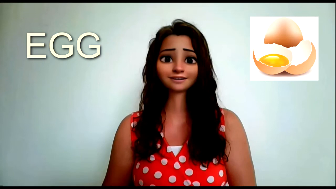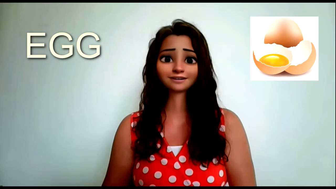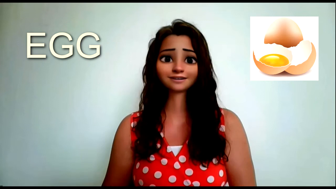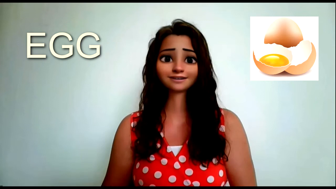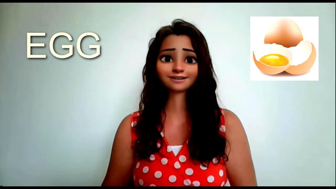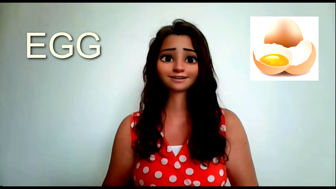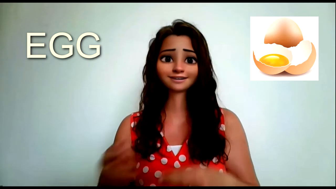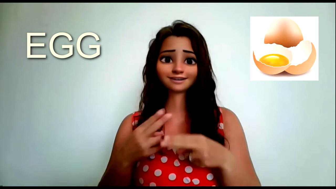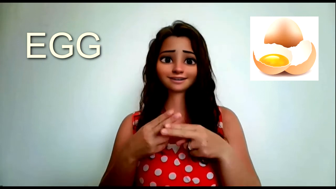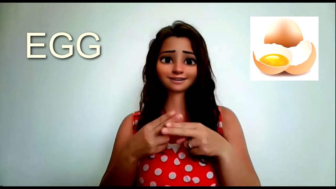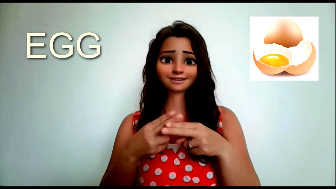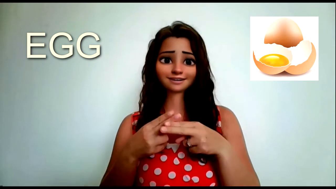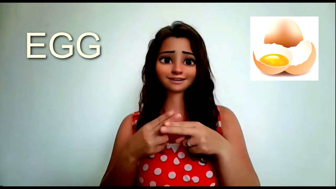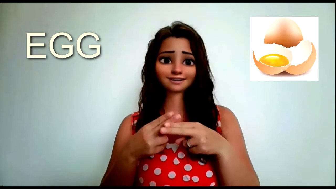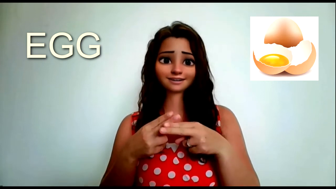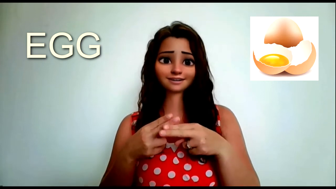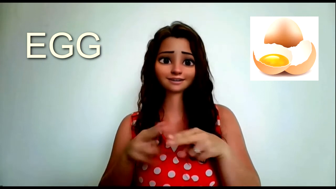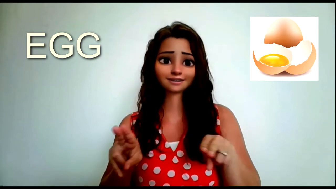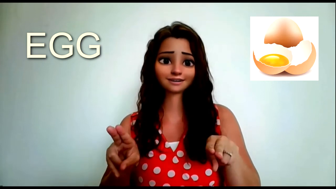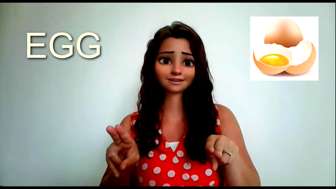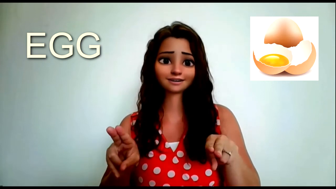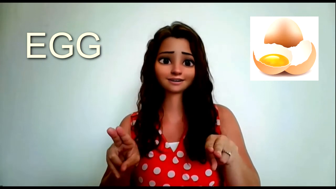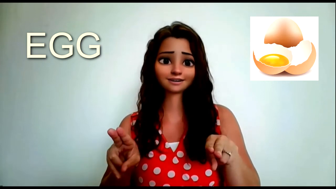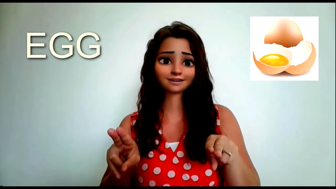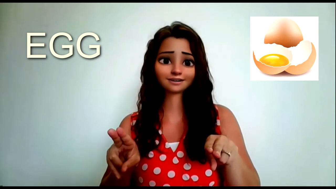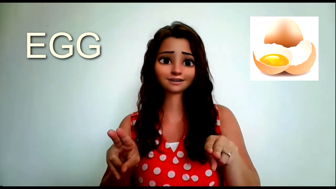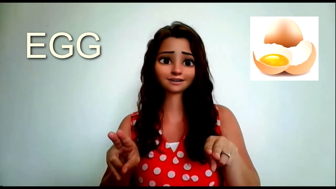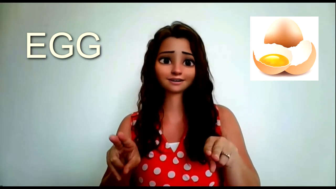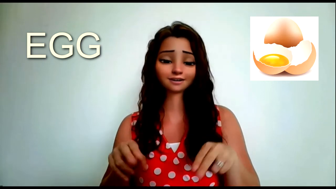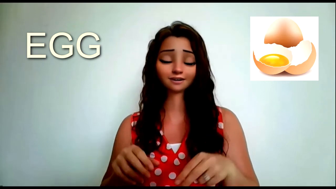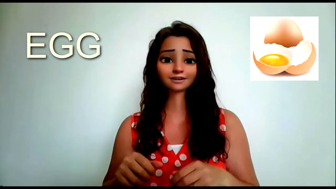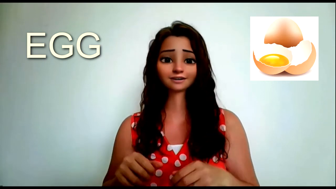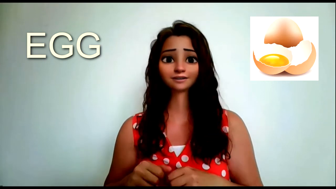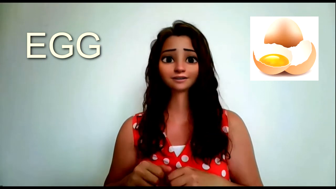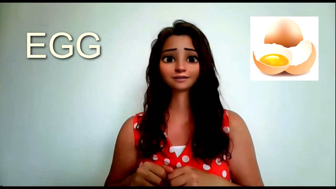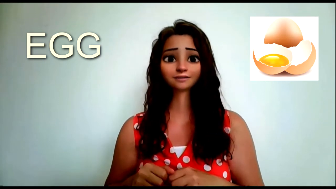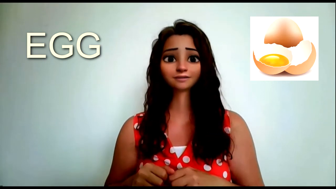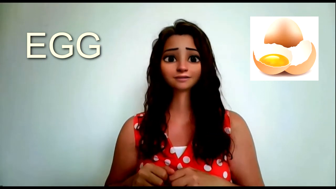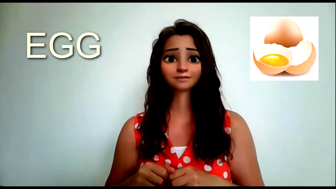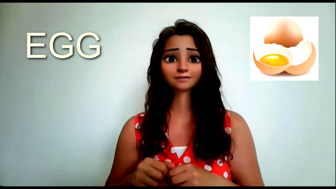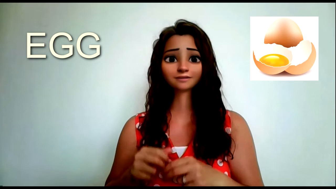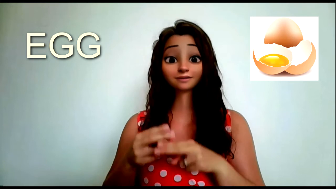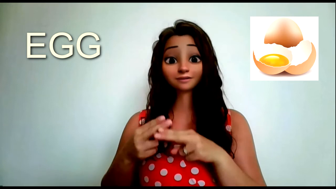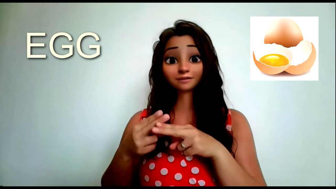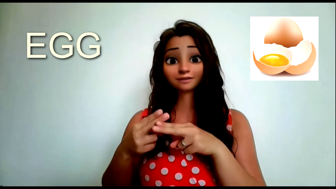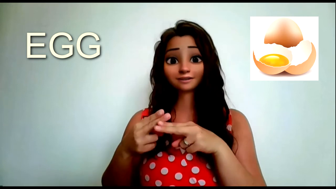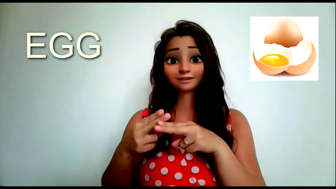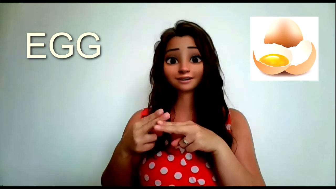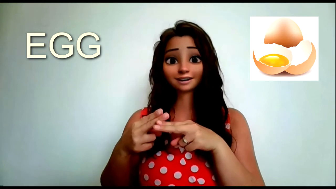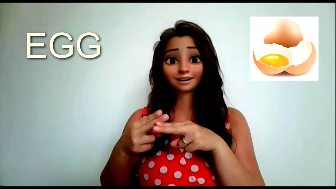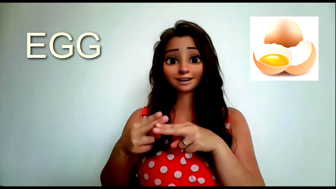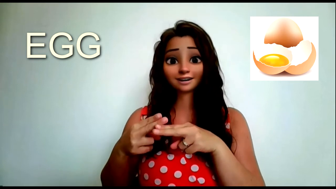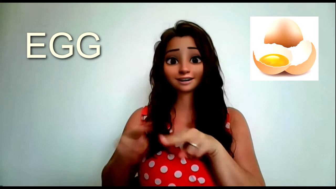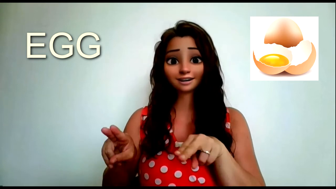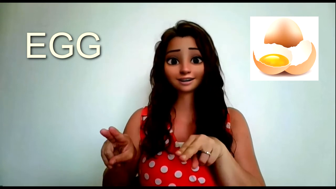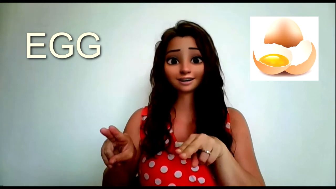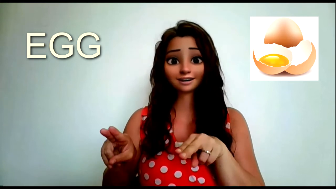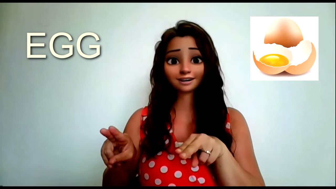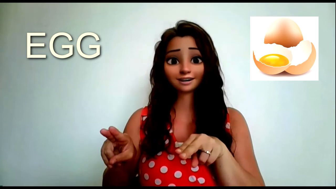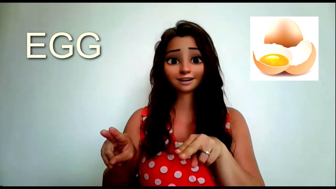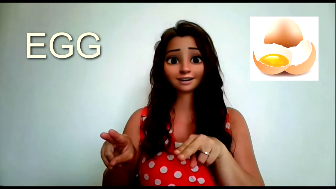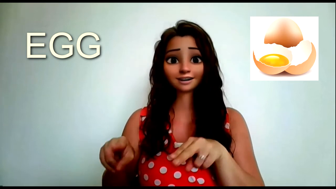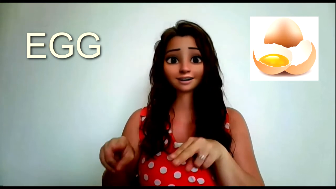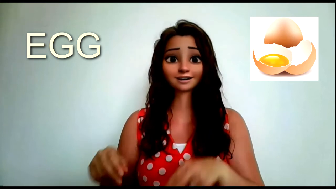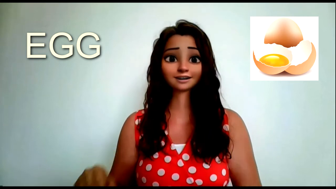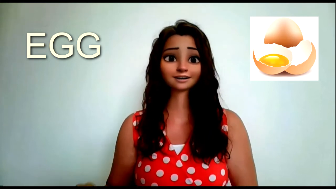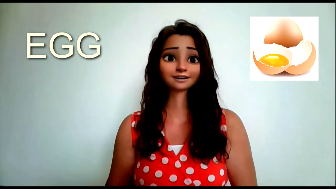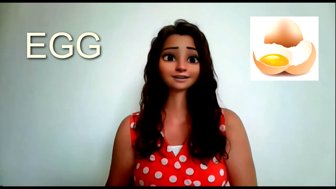EGG